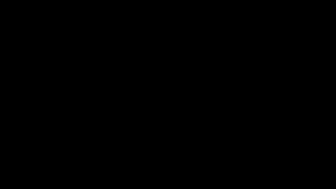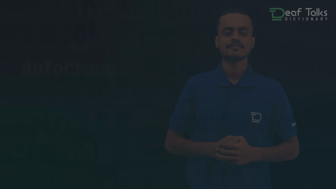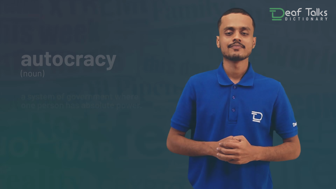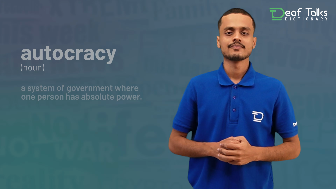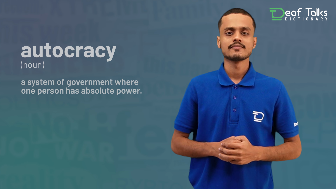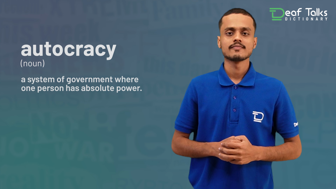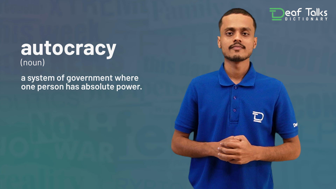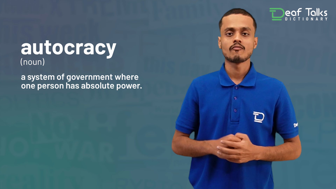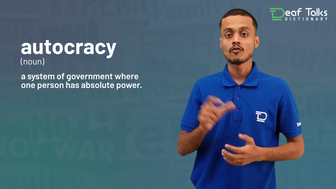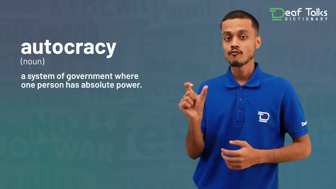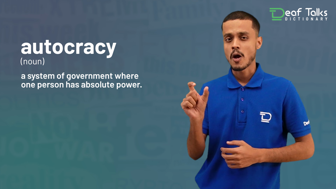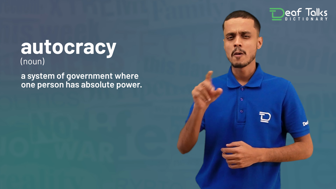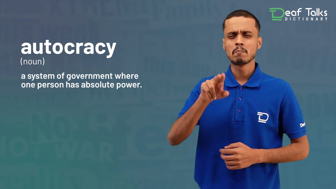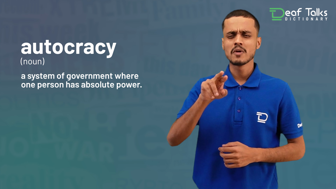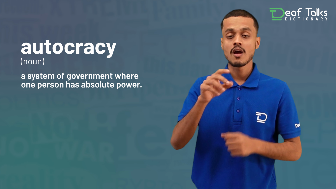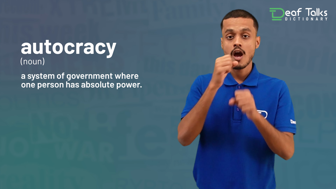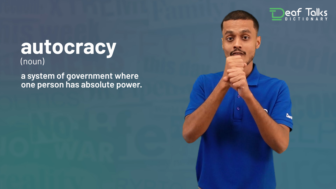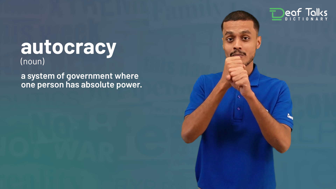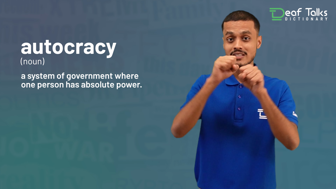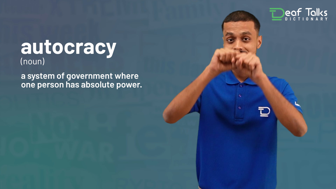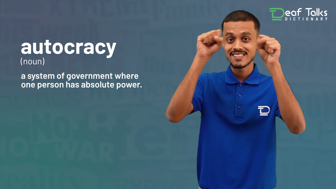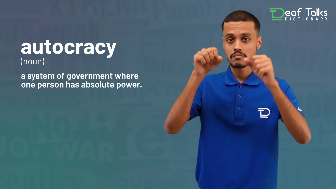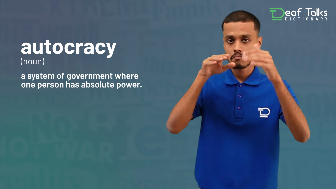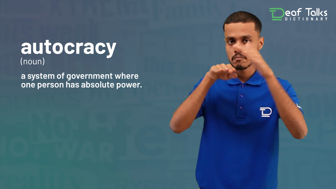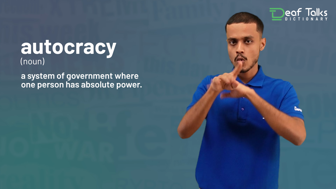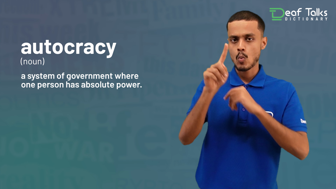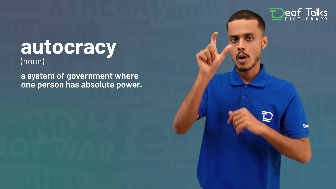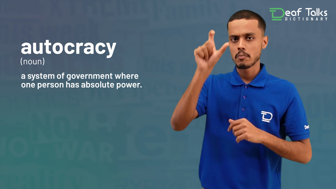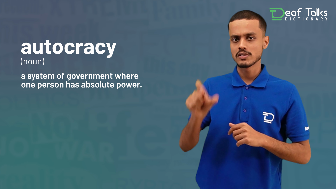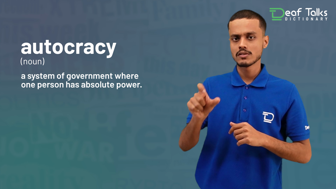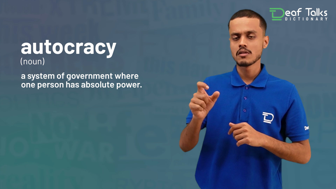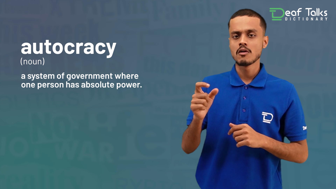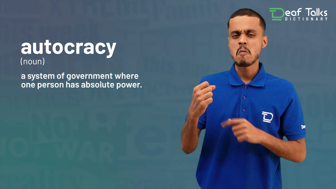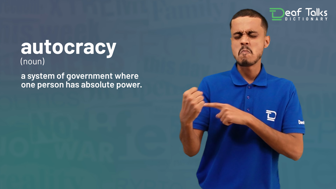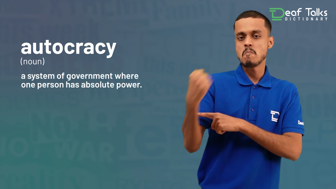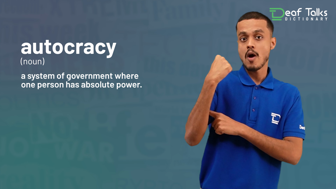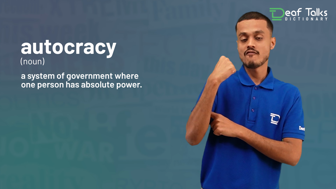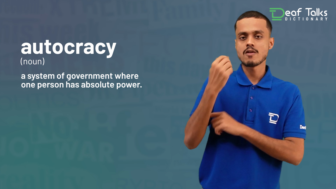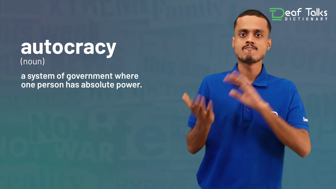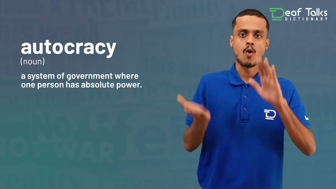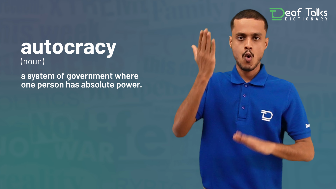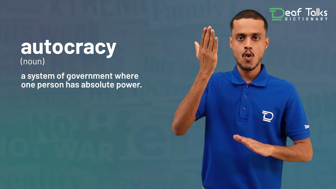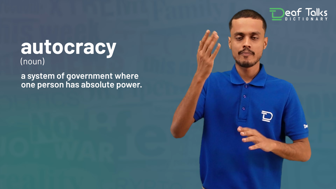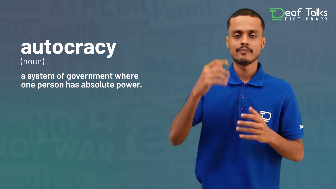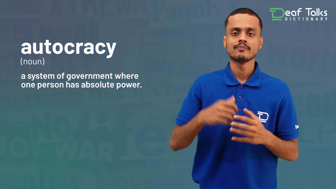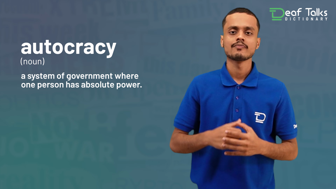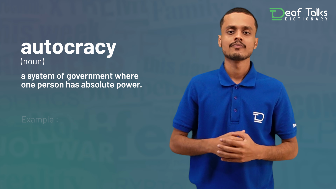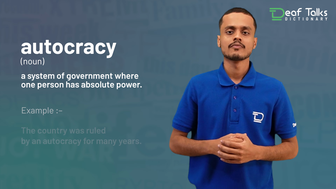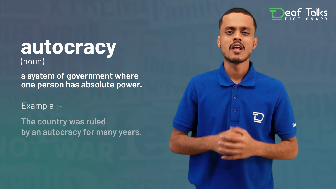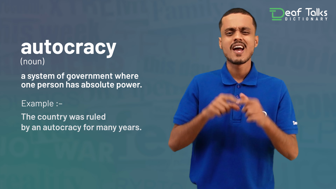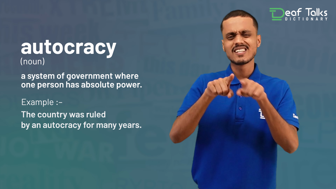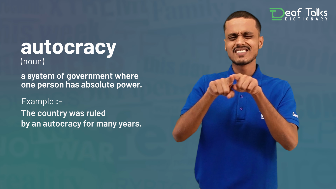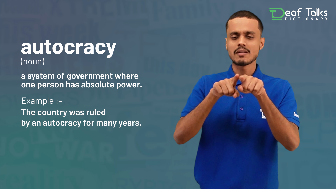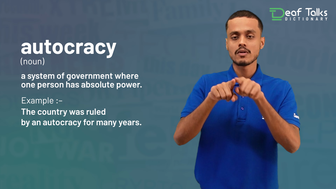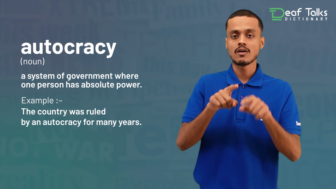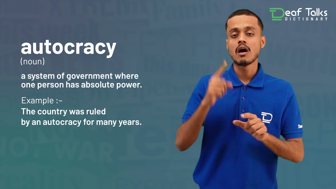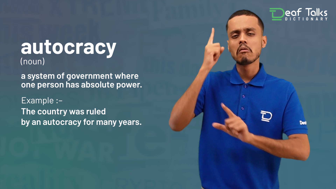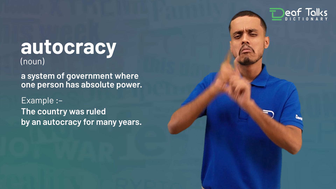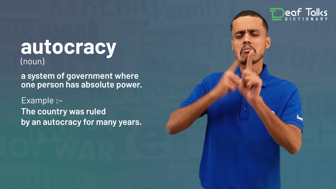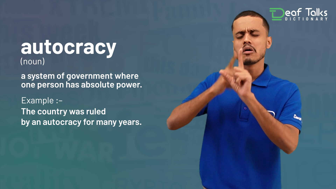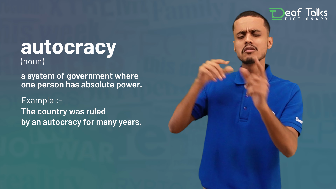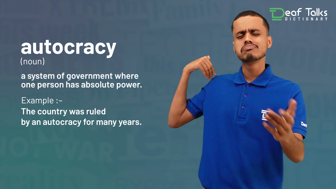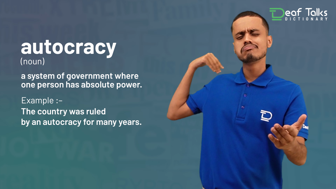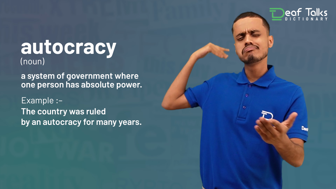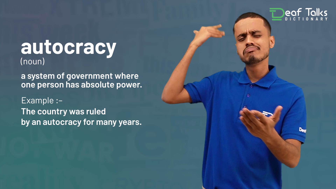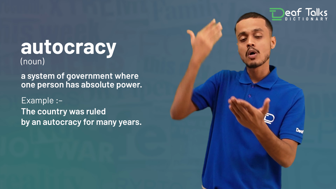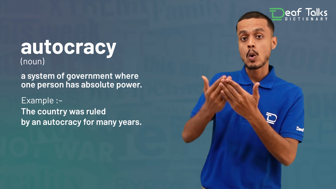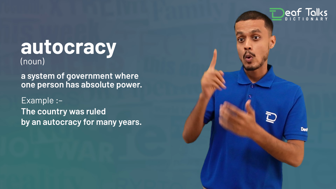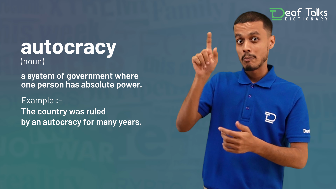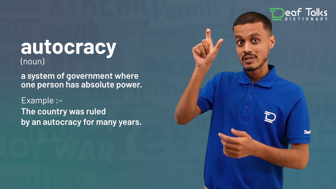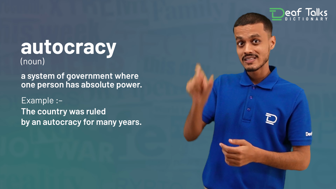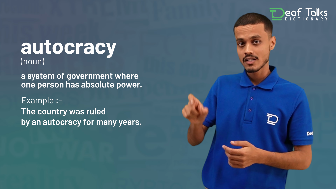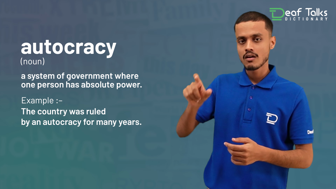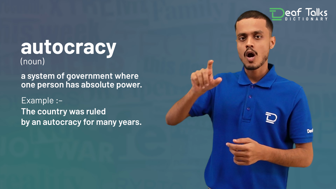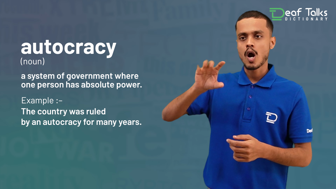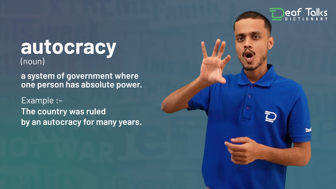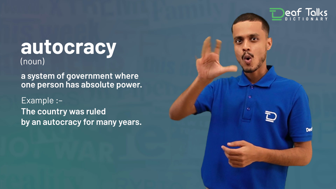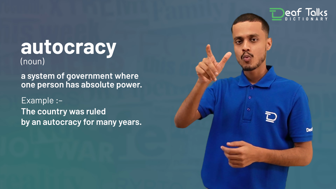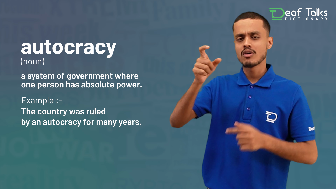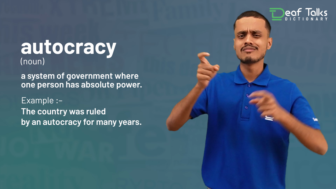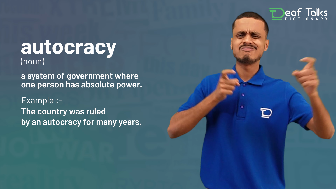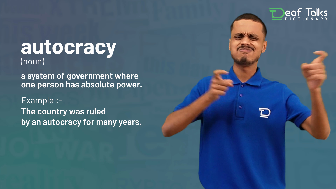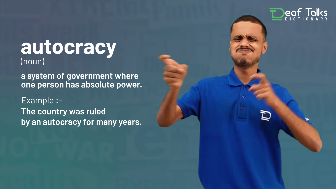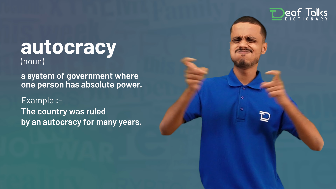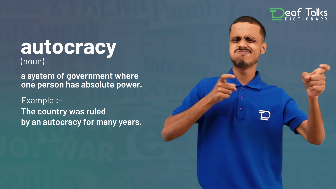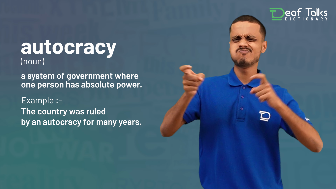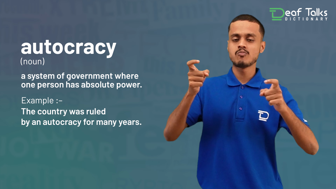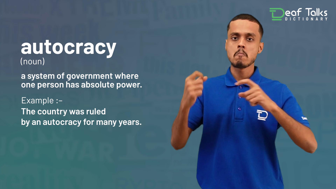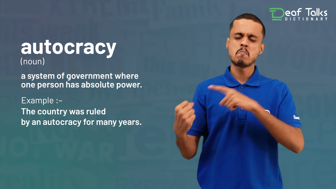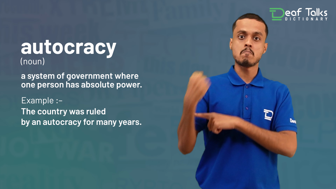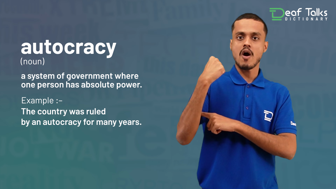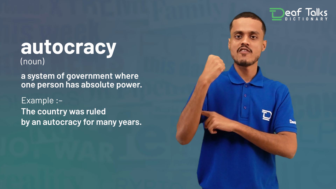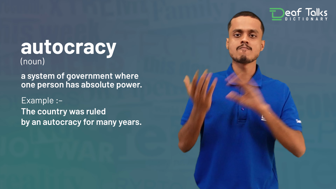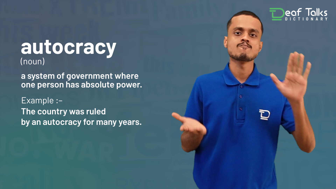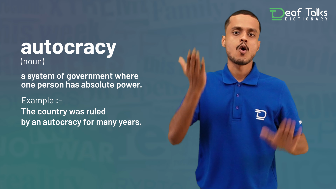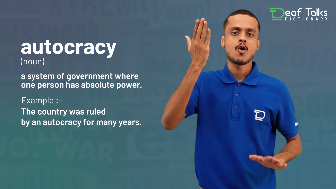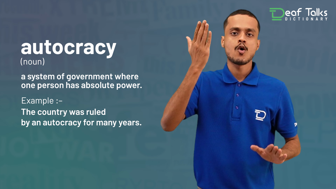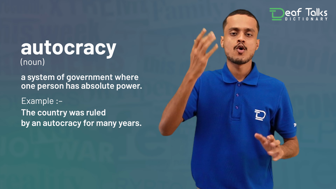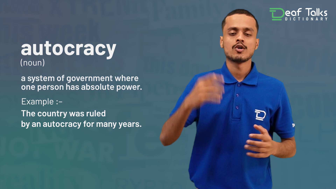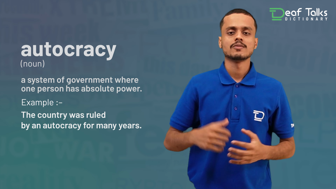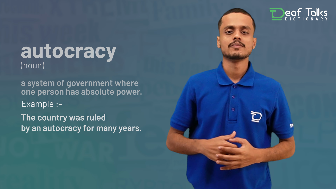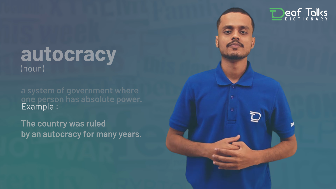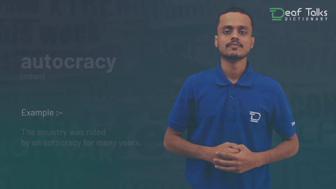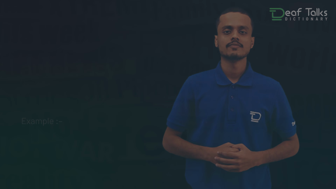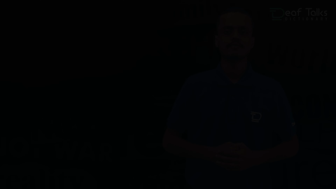Autocracy